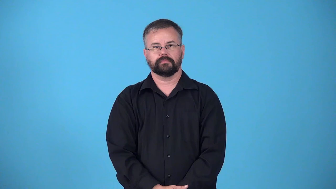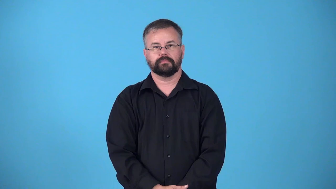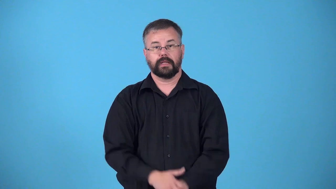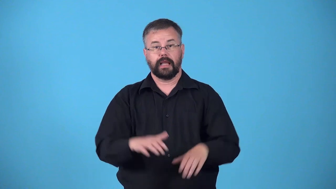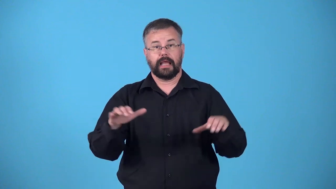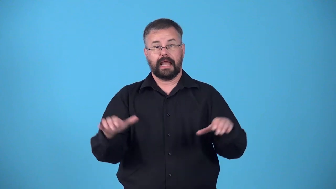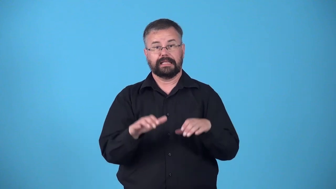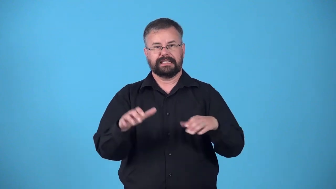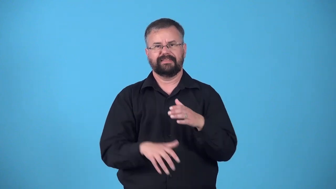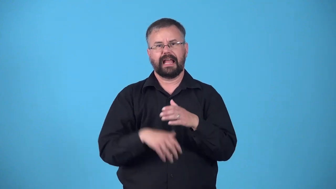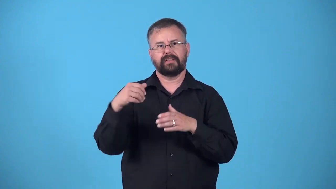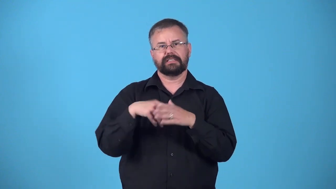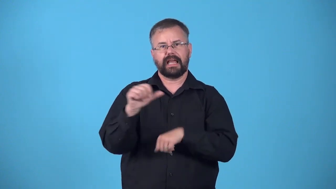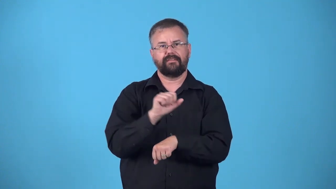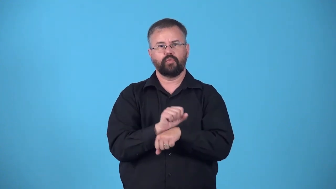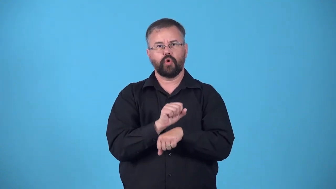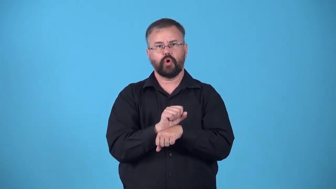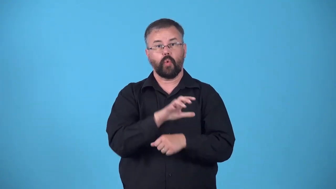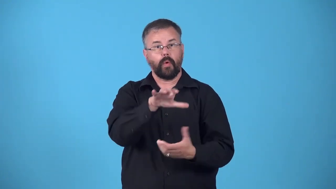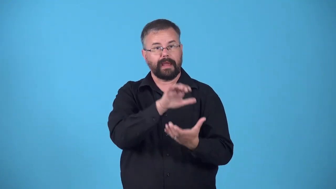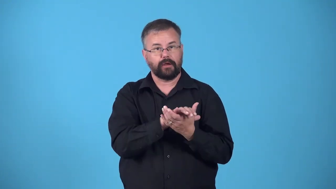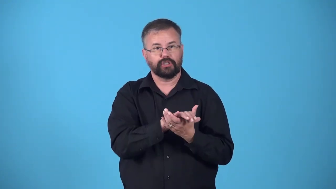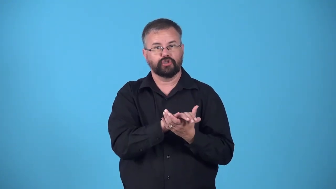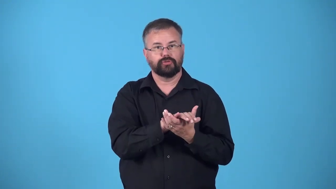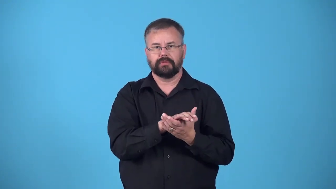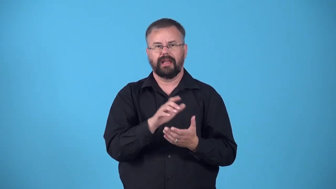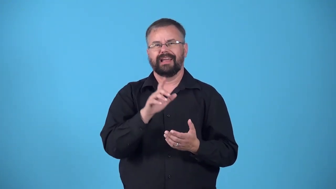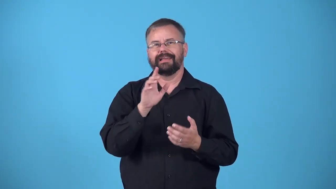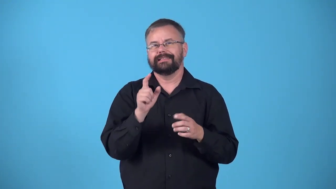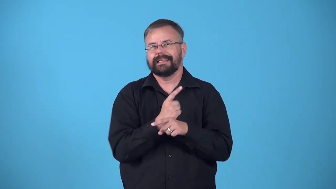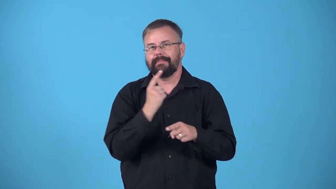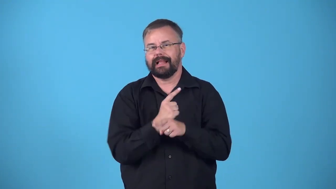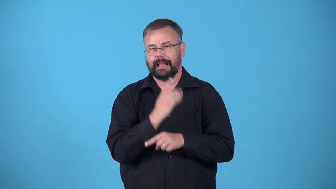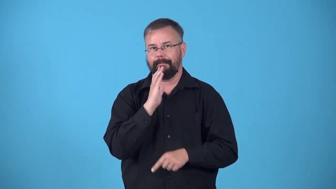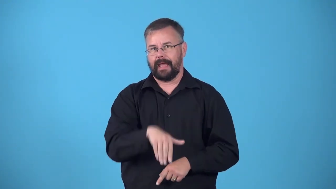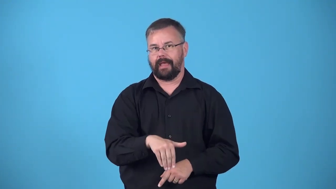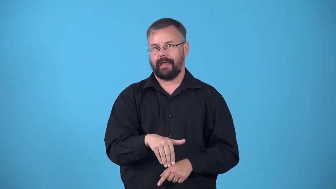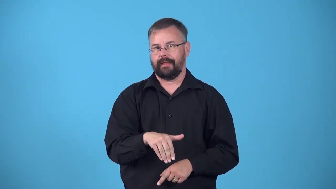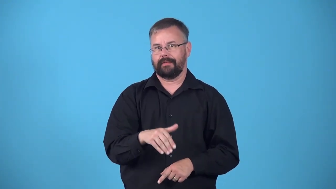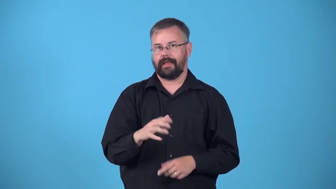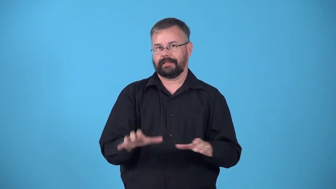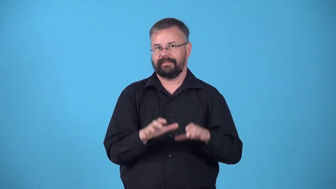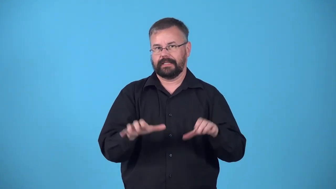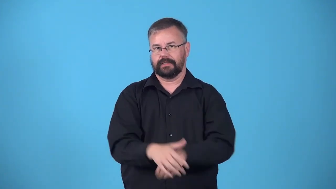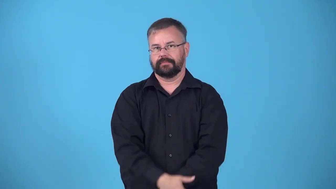extracurricular activities